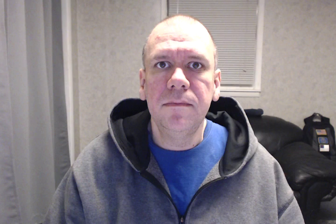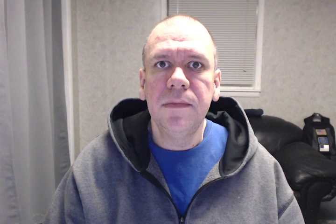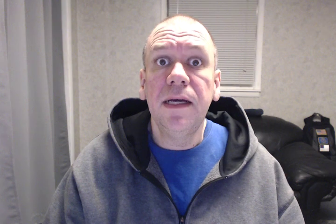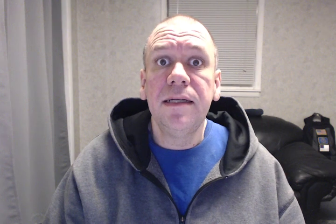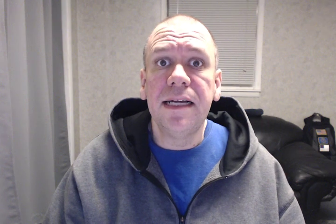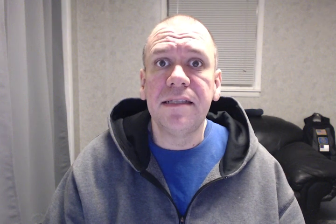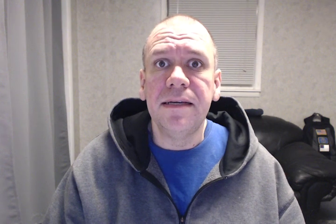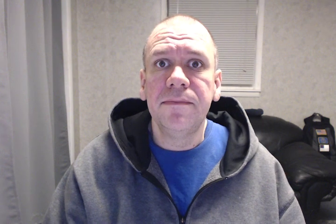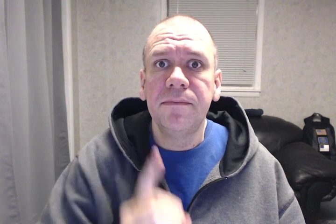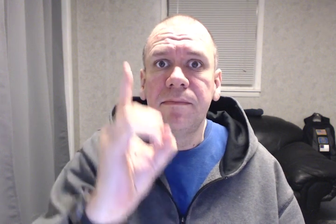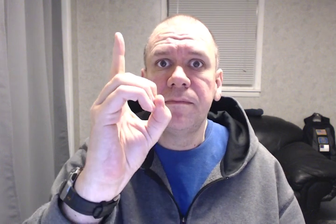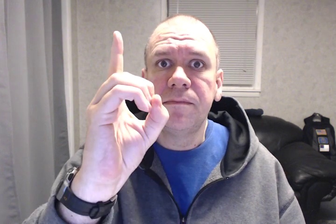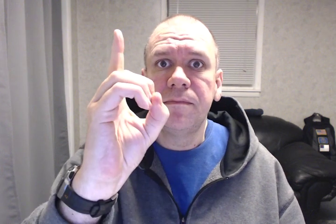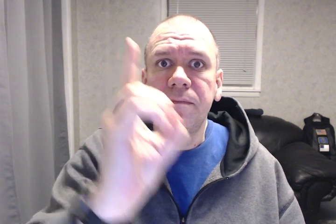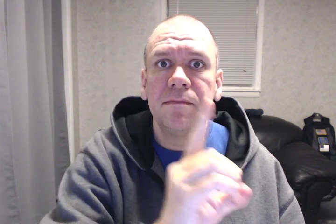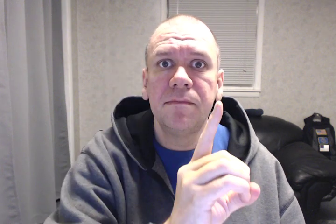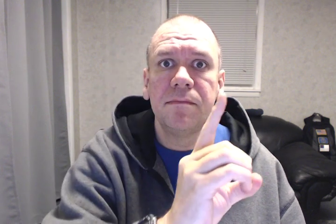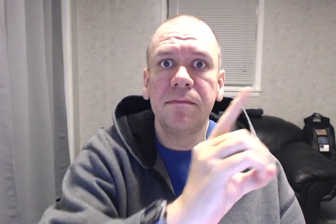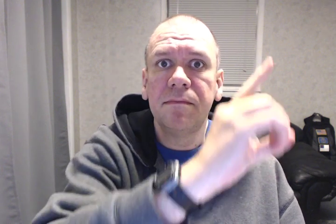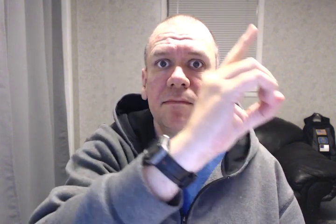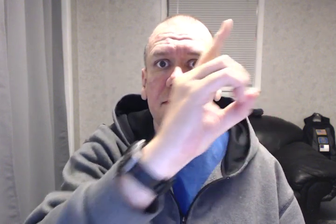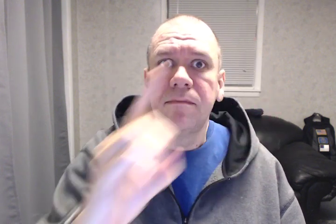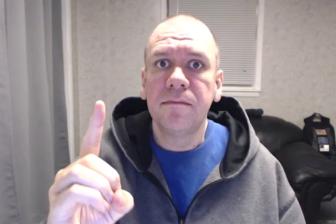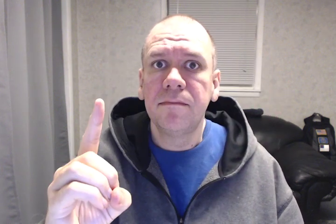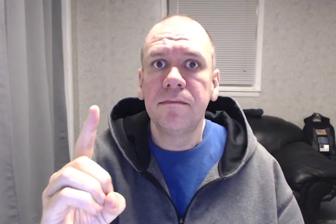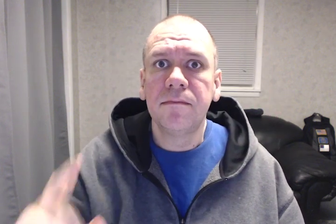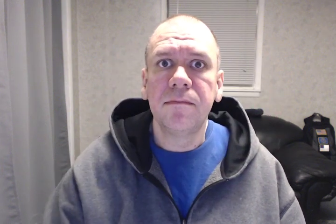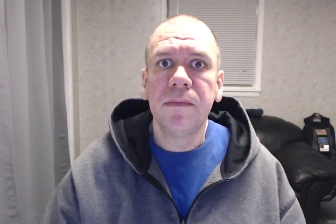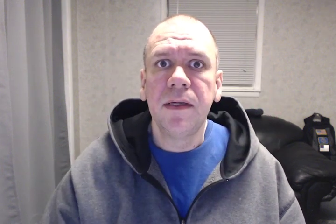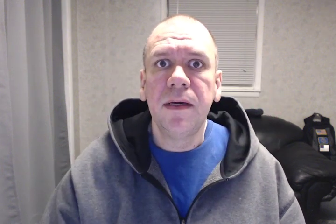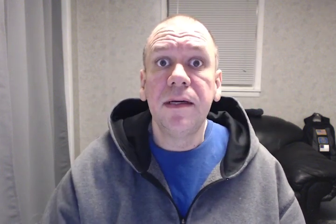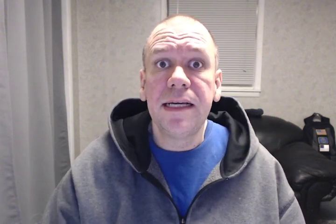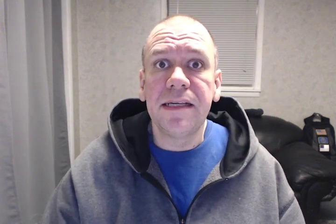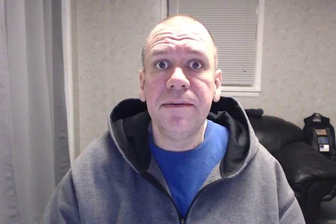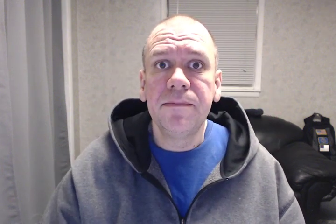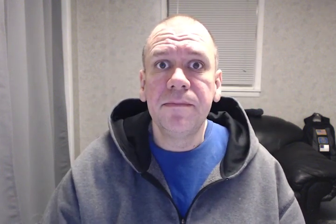Dixie